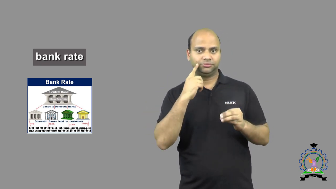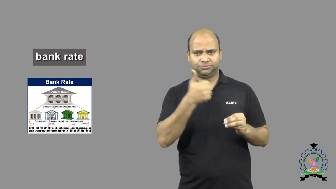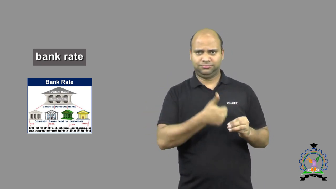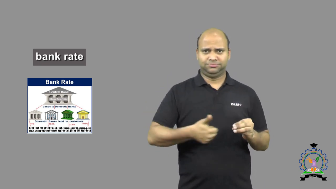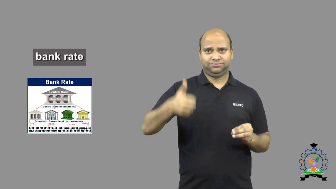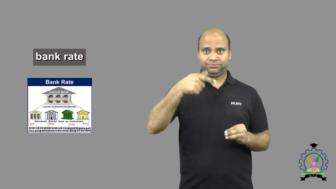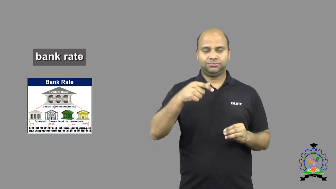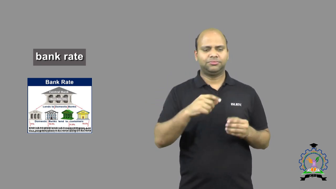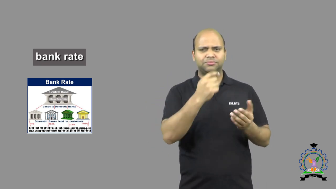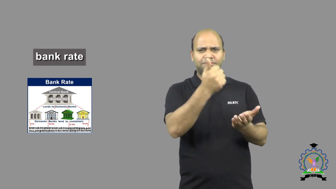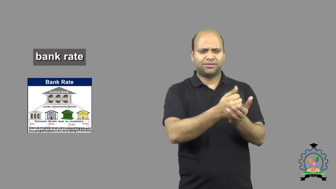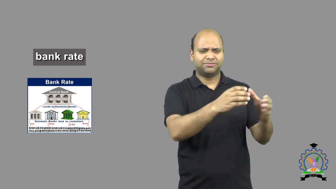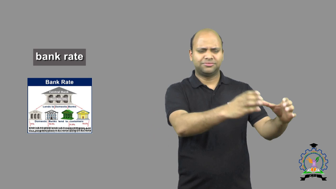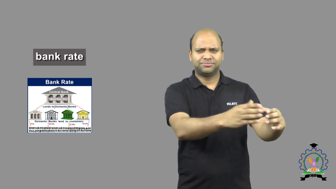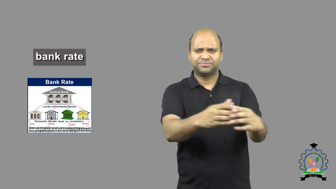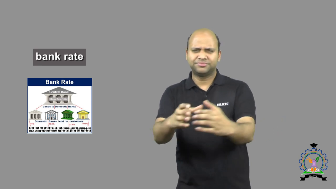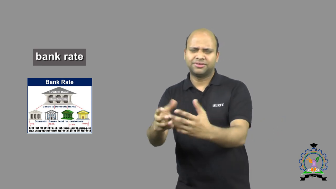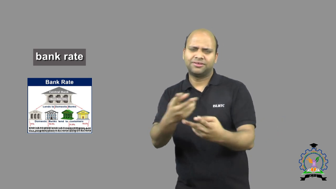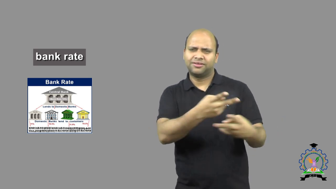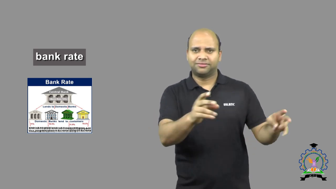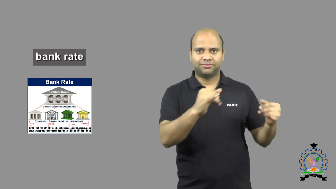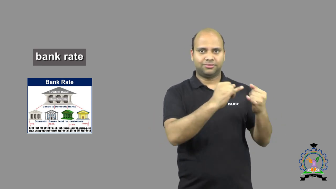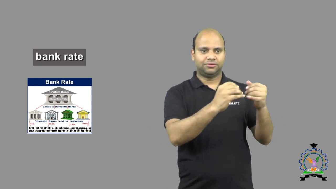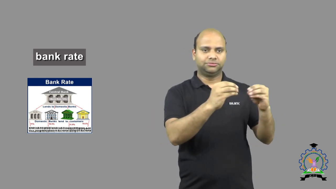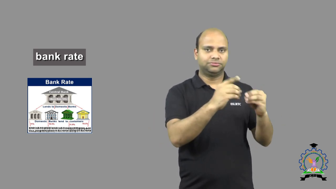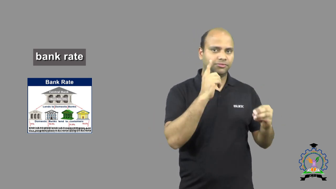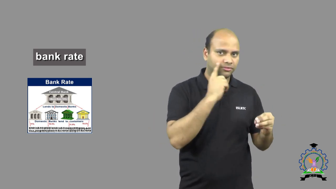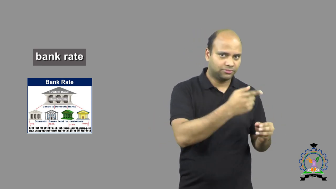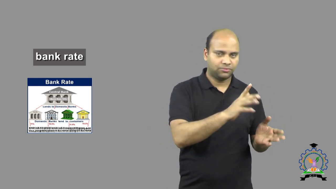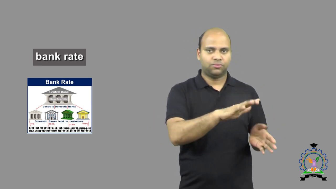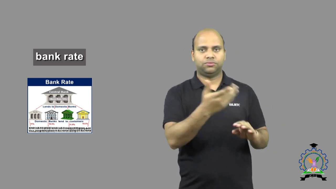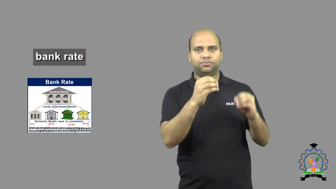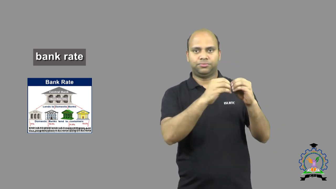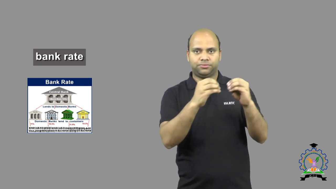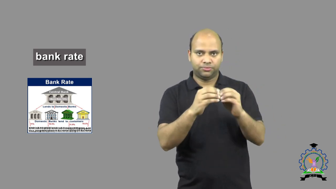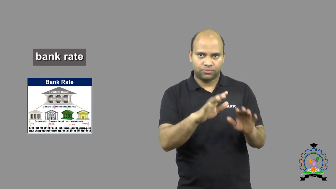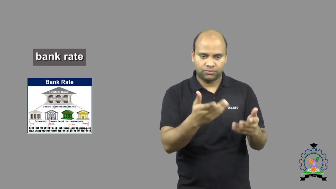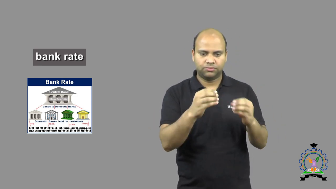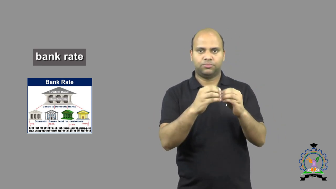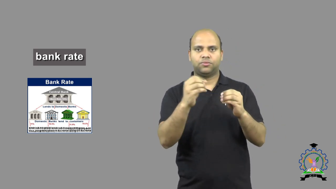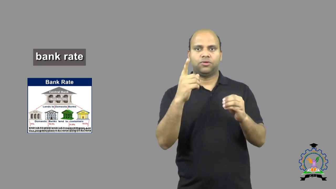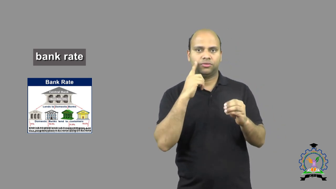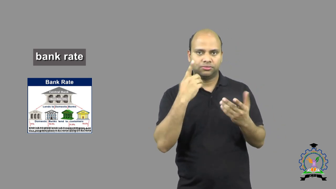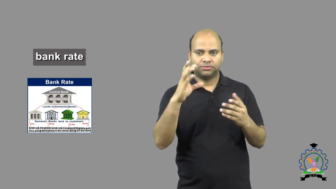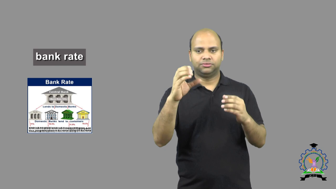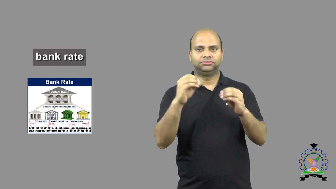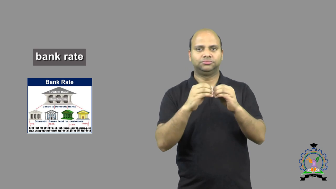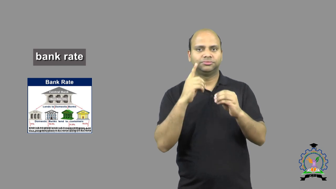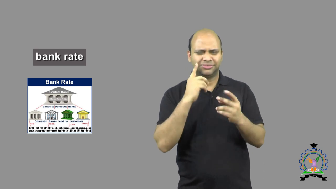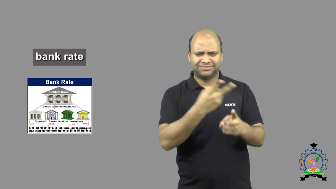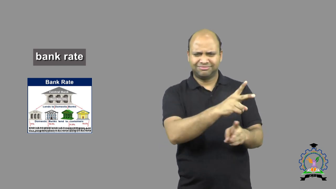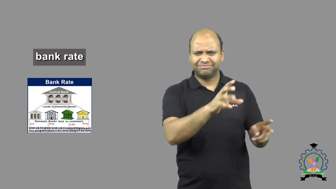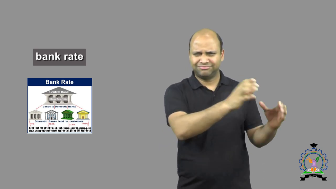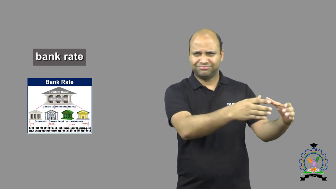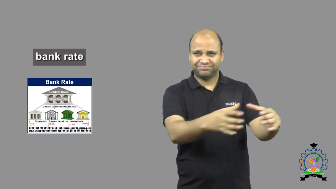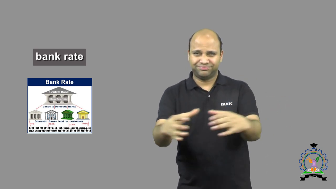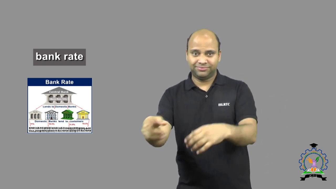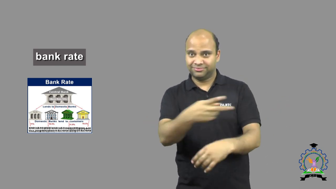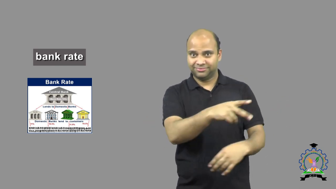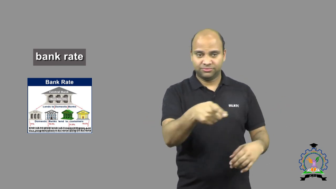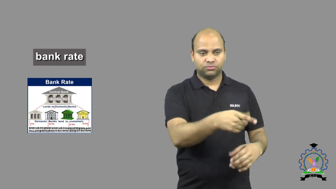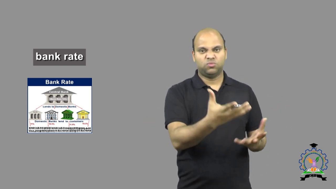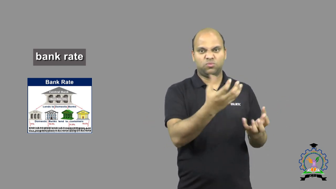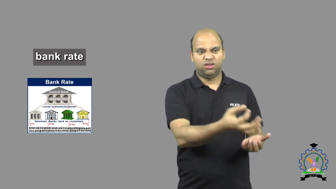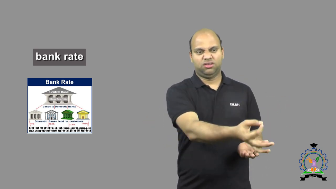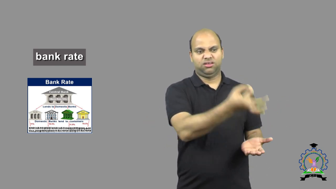bank rate